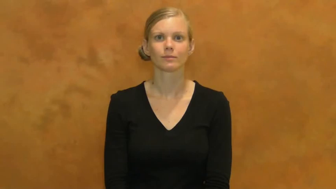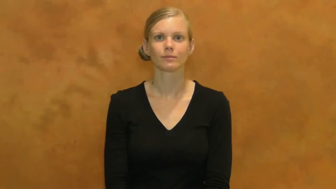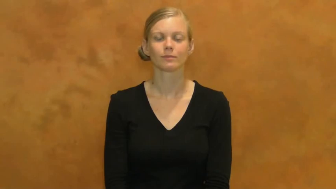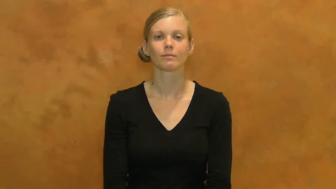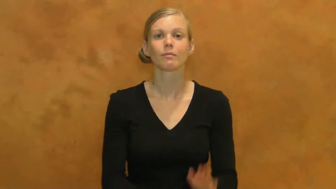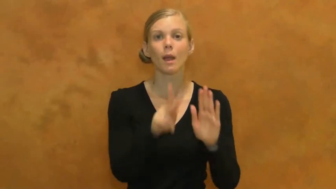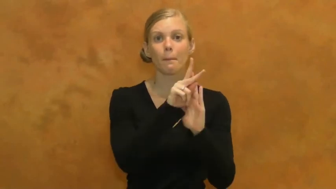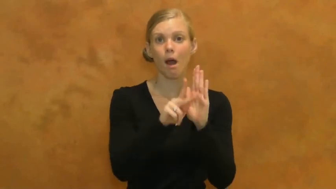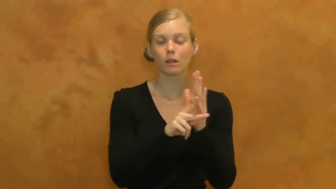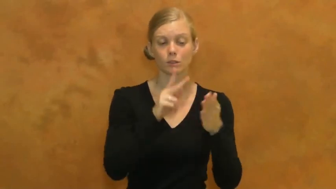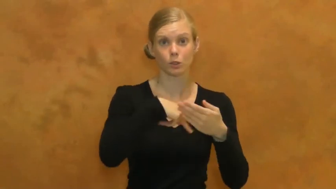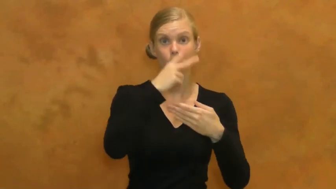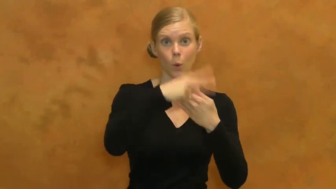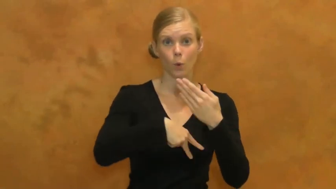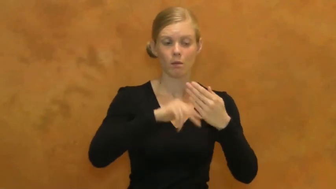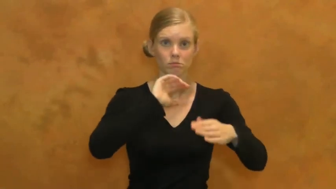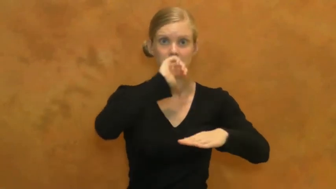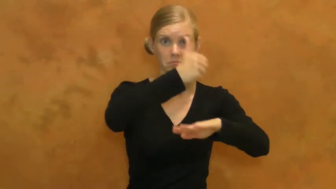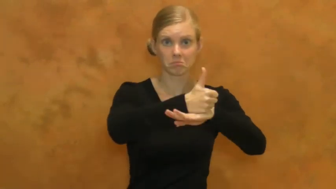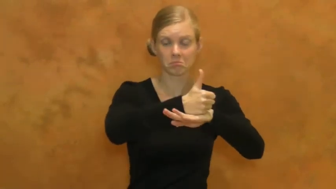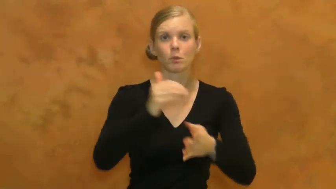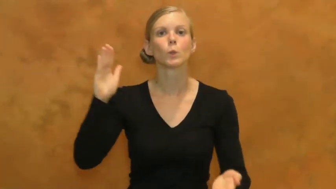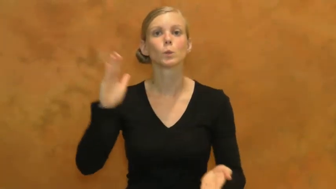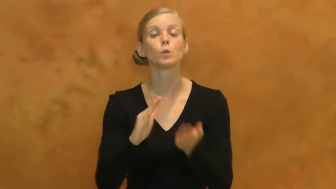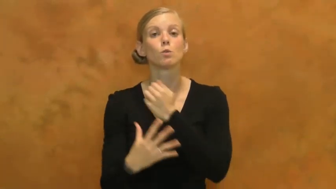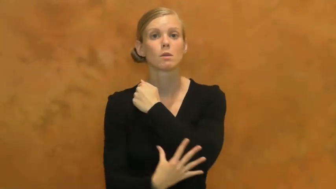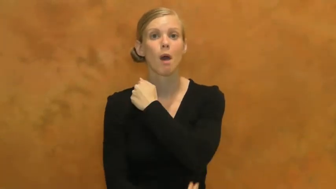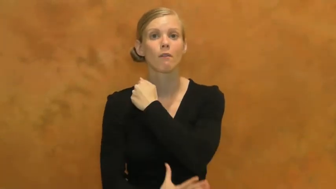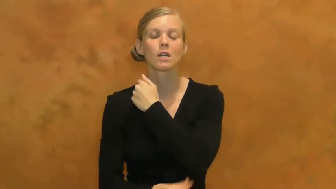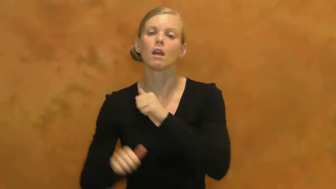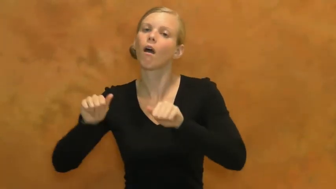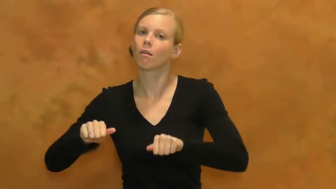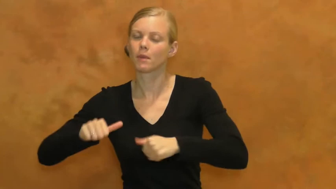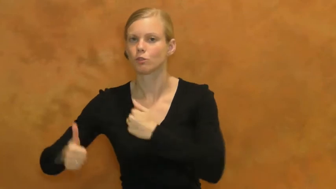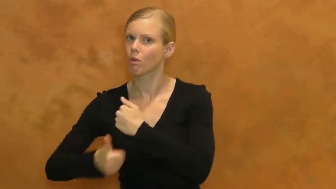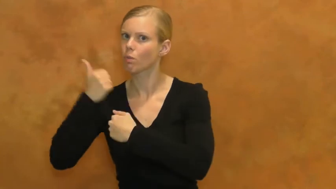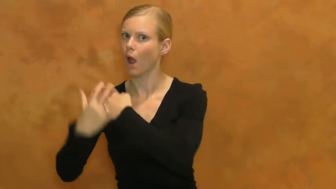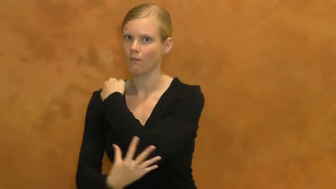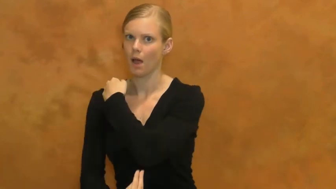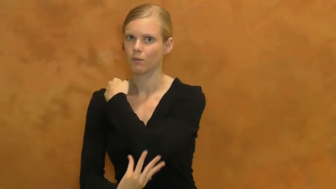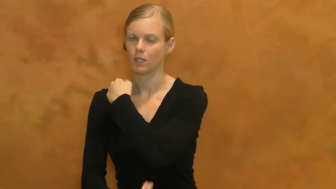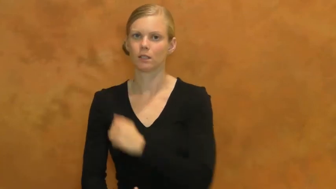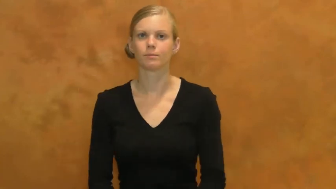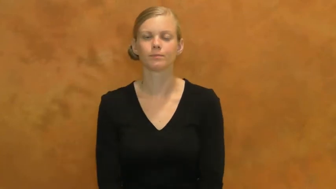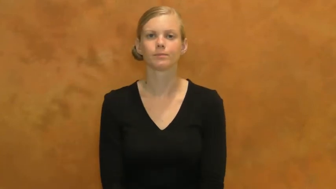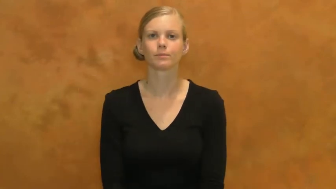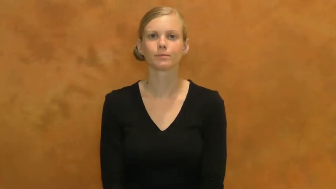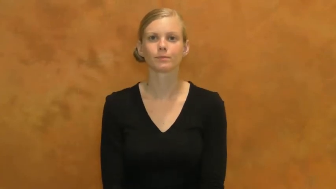social protection